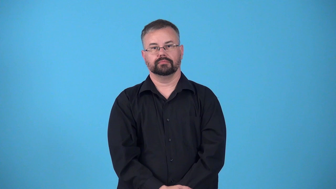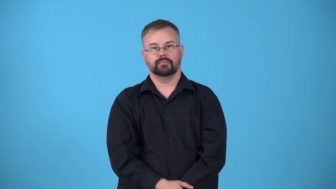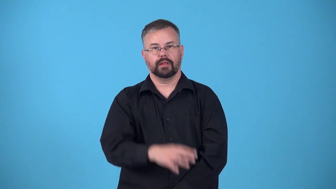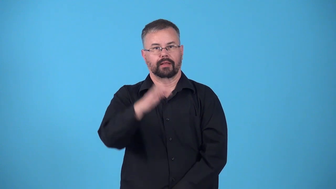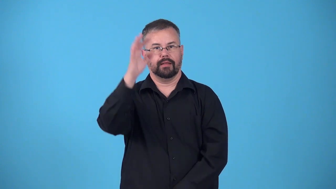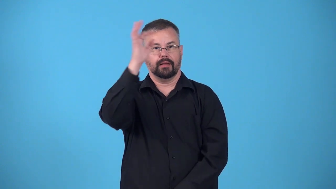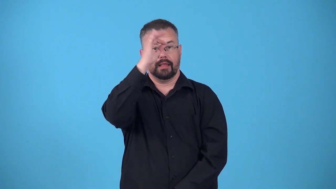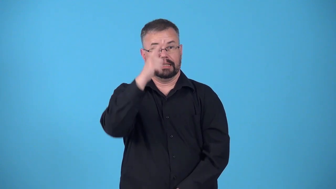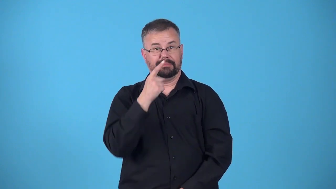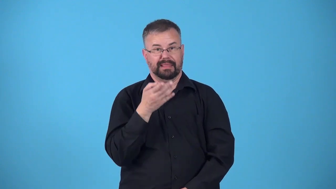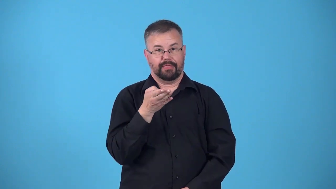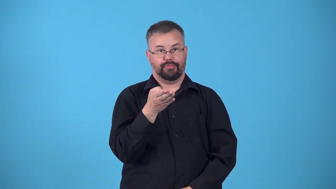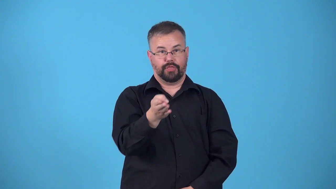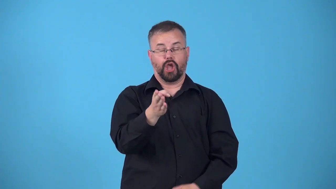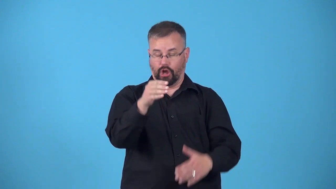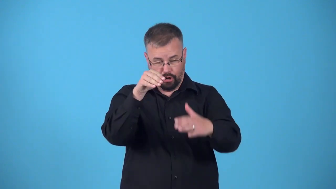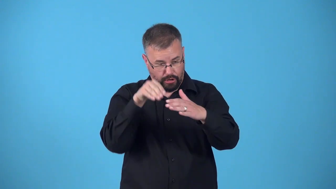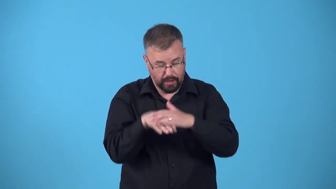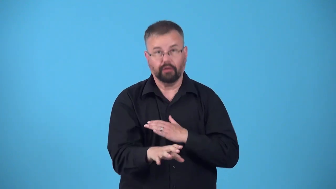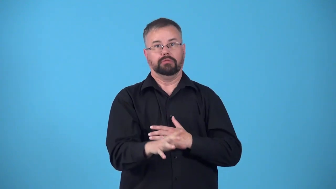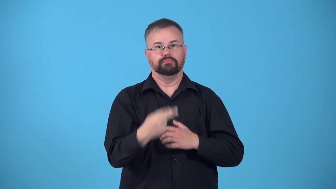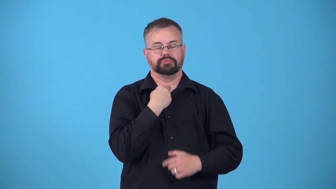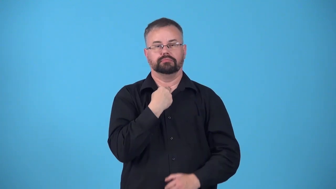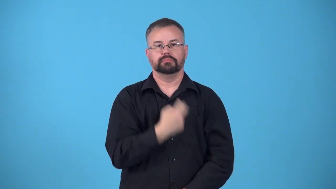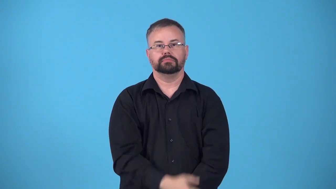walk into